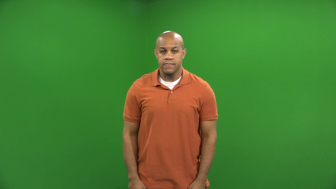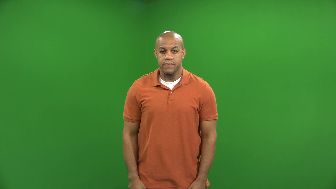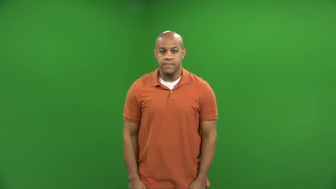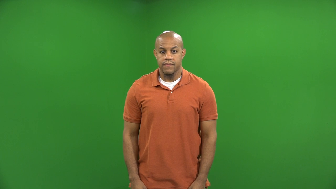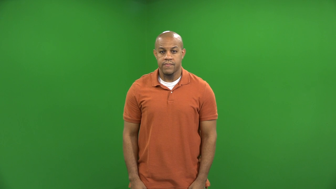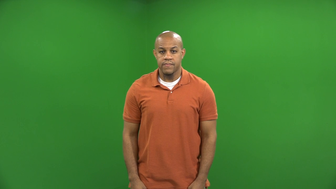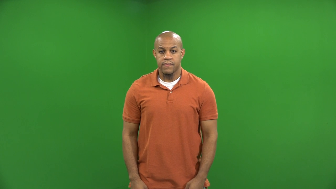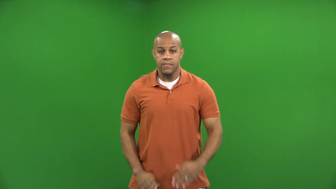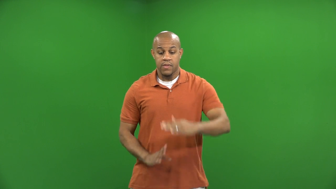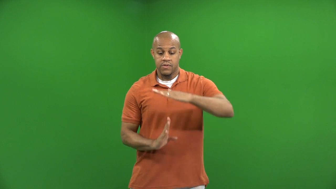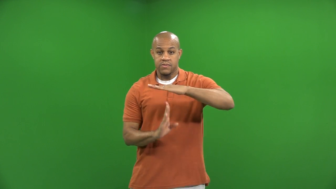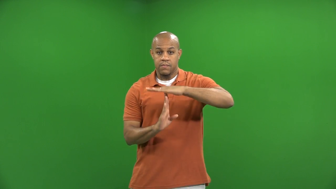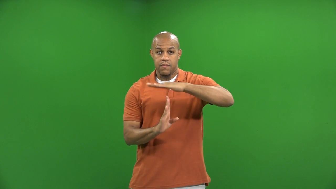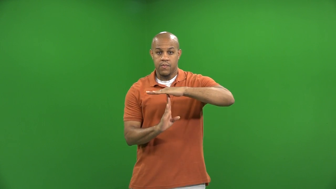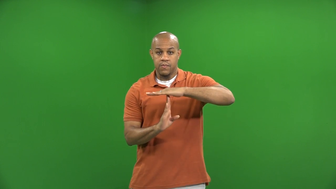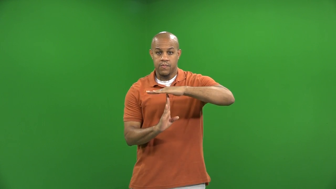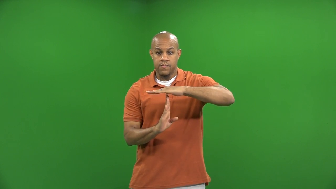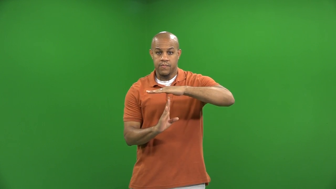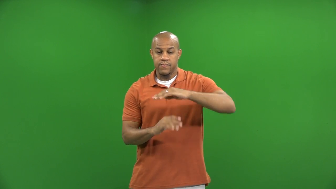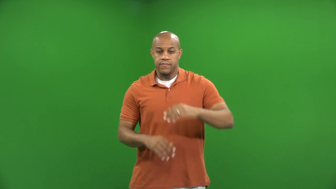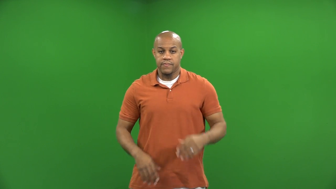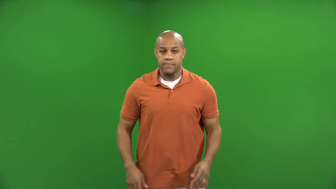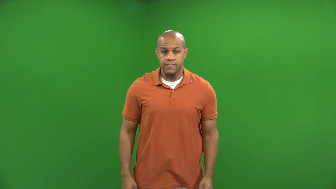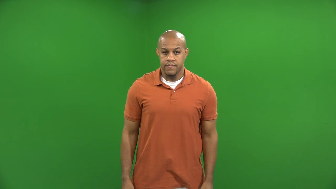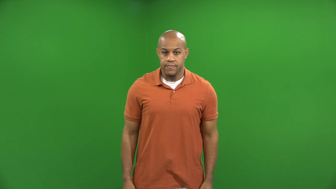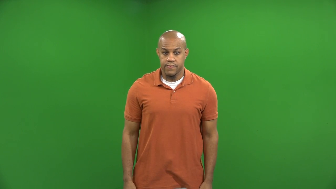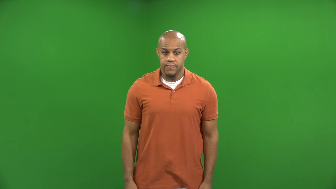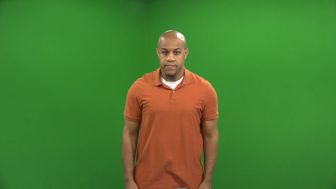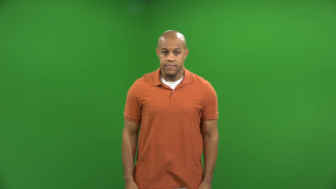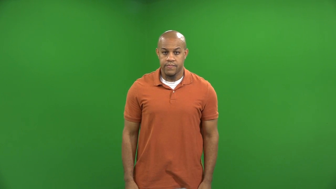Time out